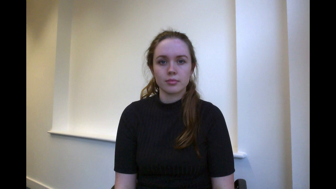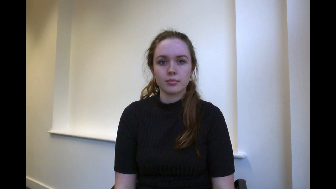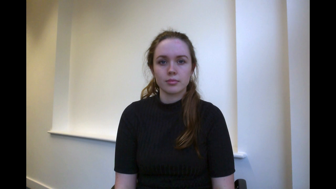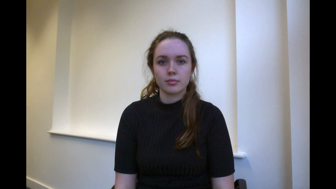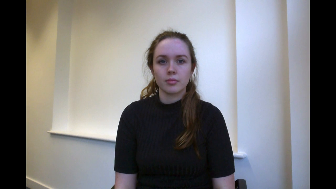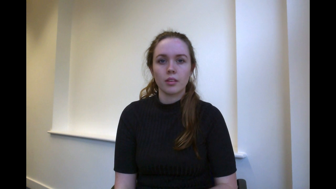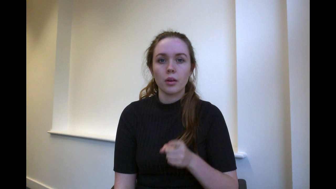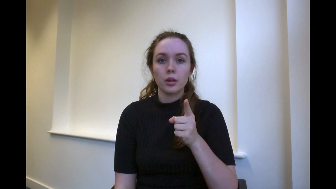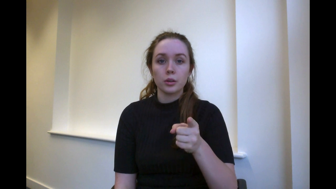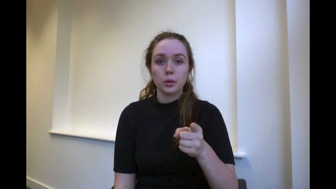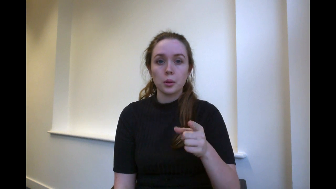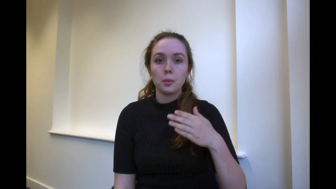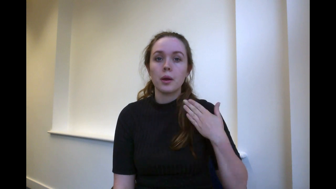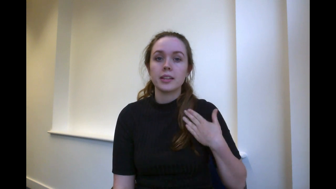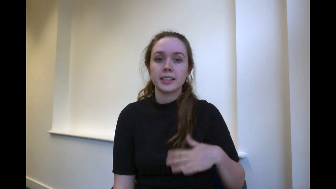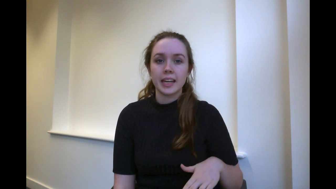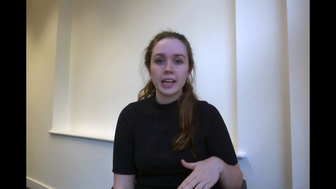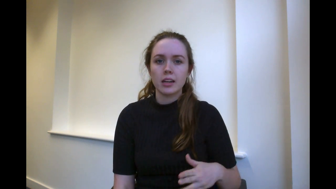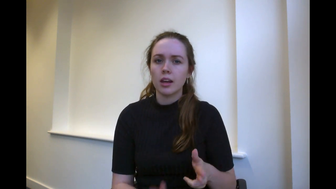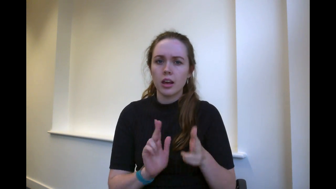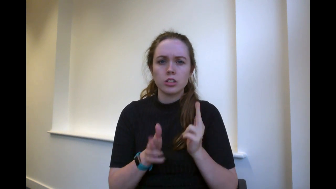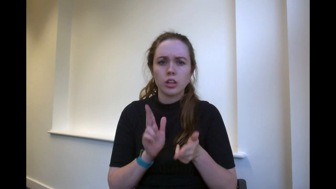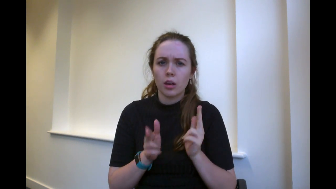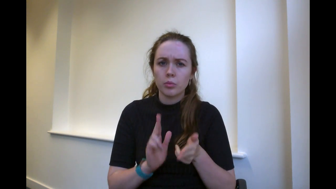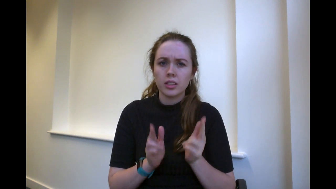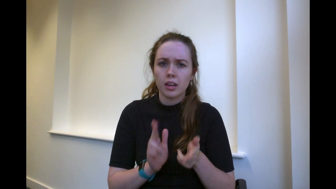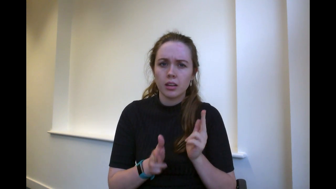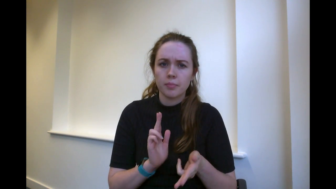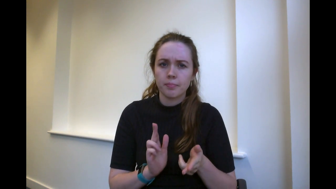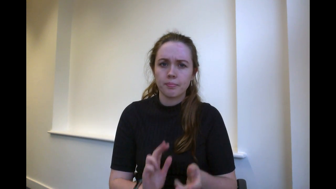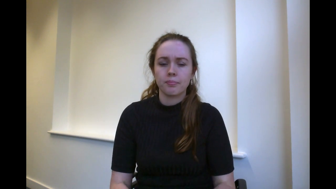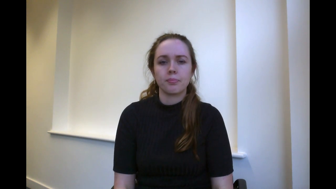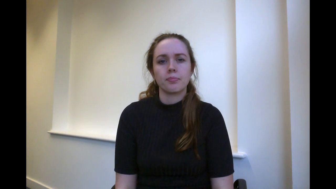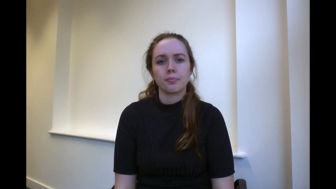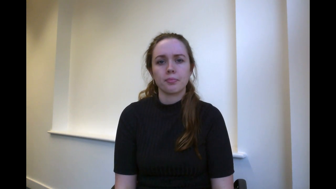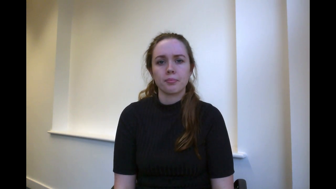Do you need an interpreter?